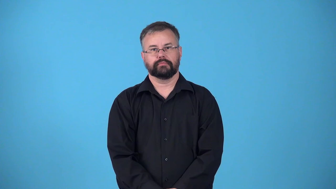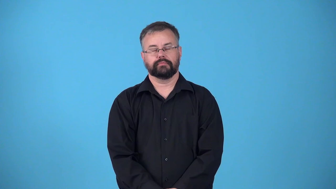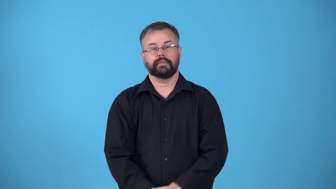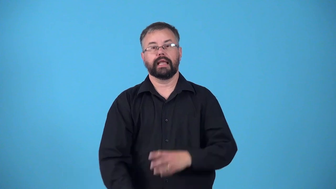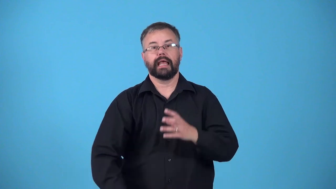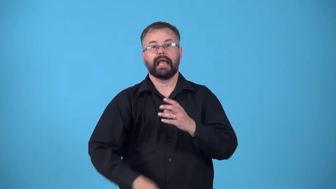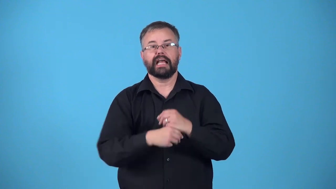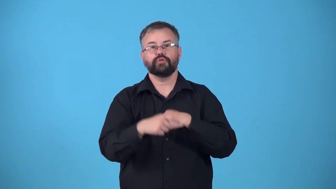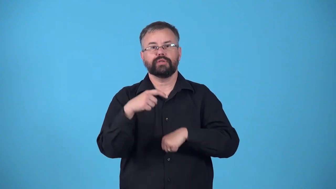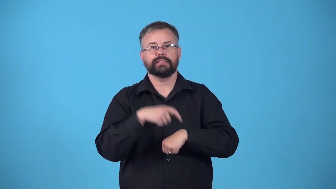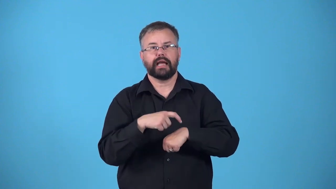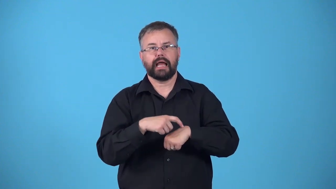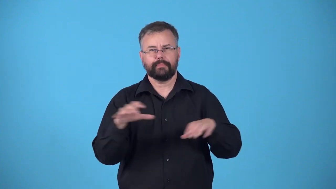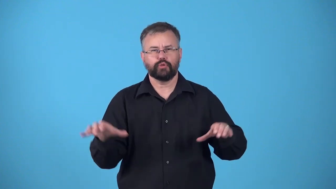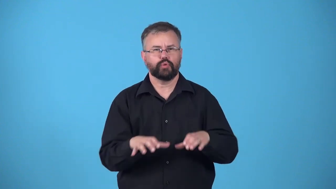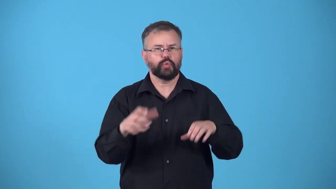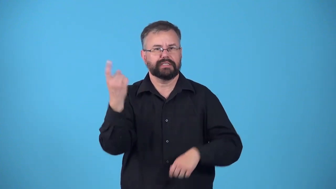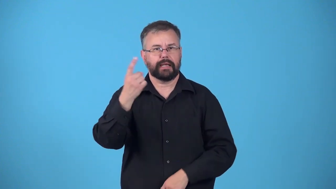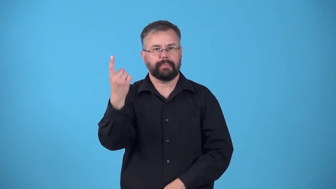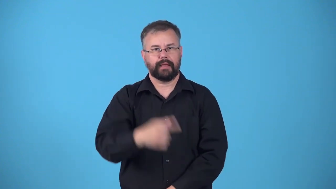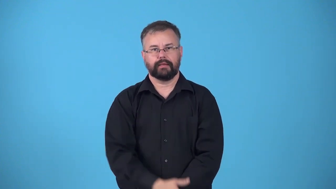grace period